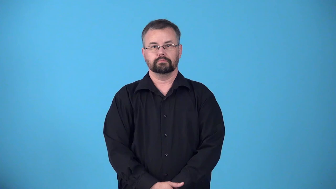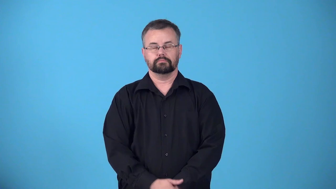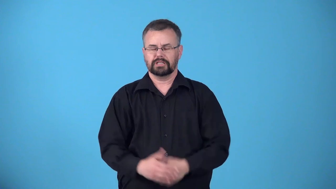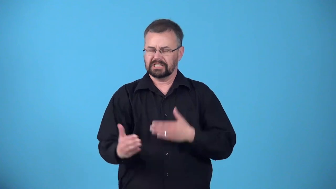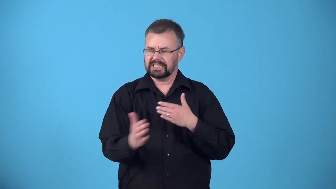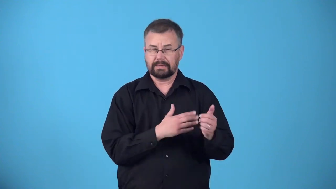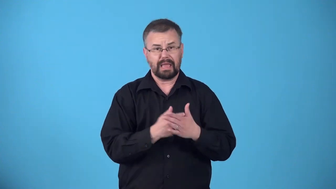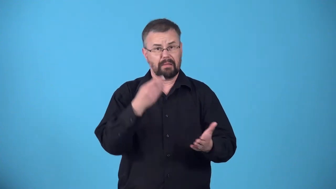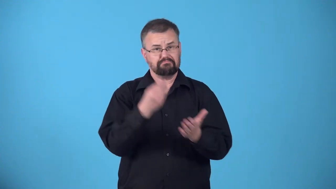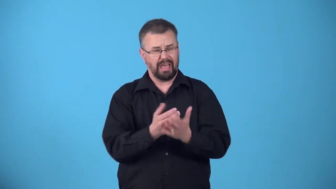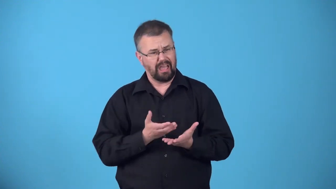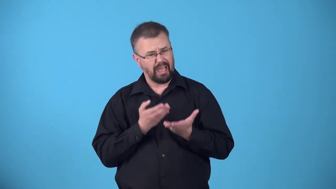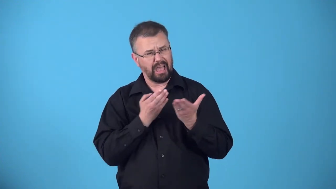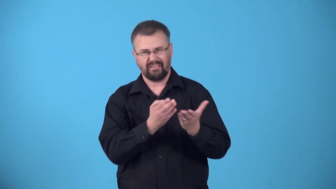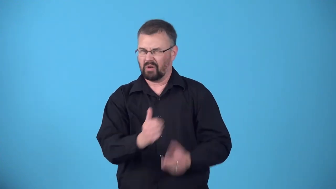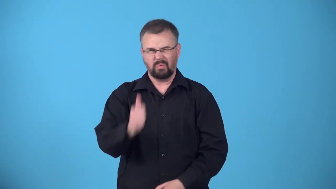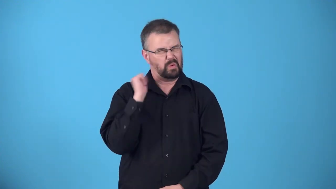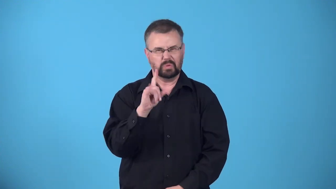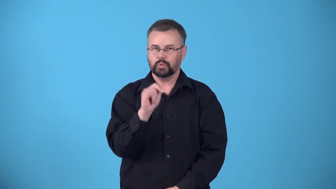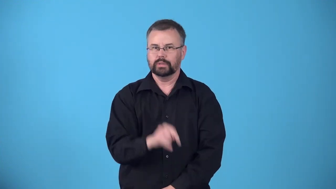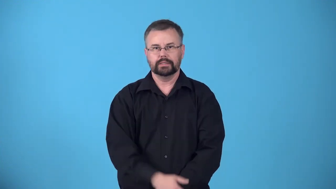all the tea in china